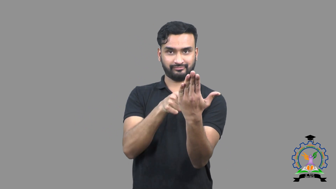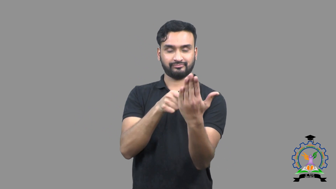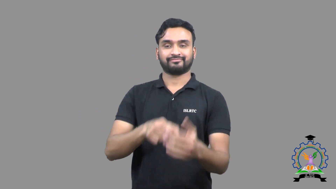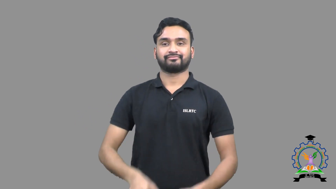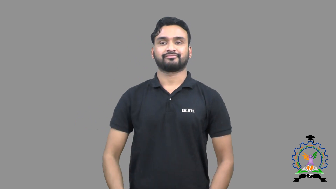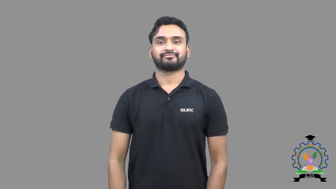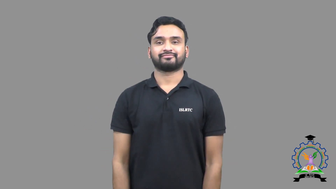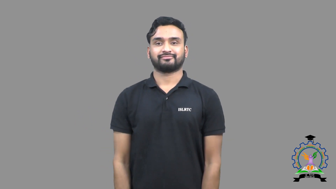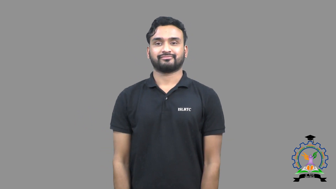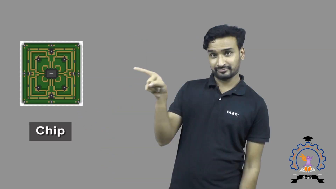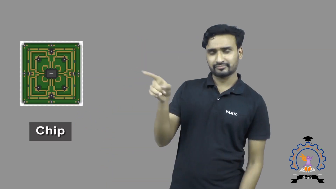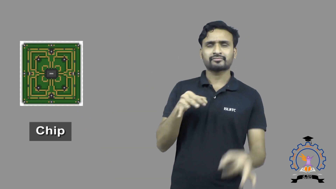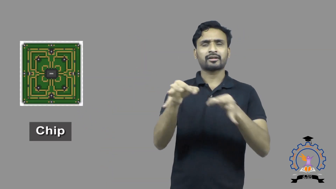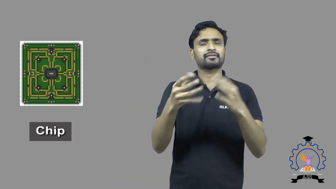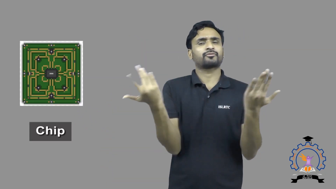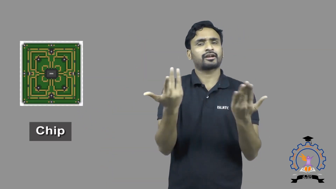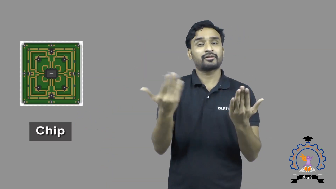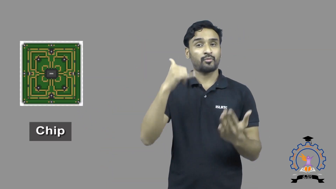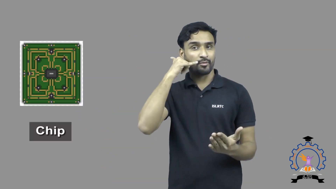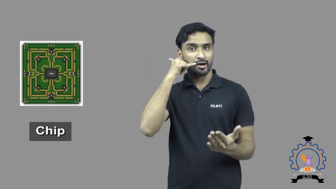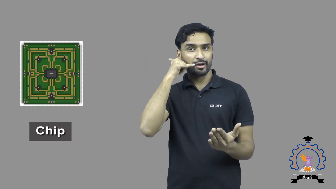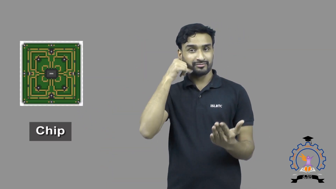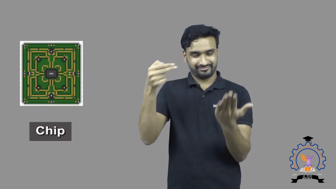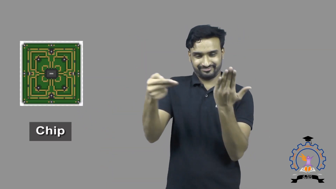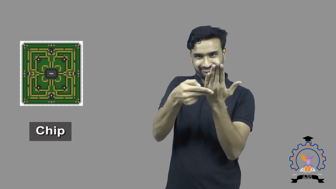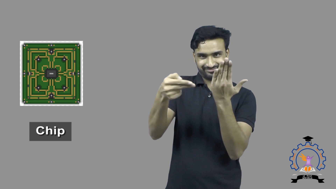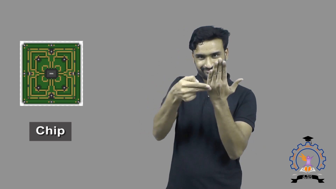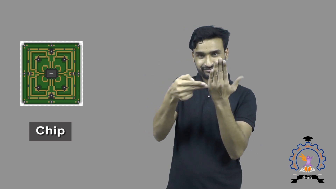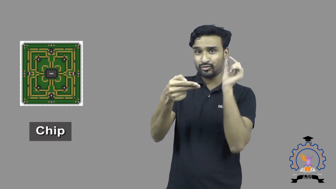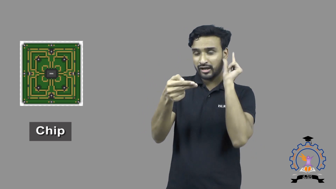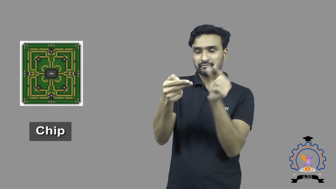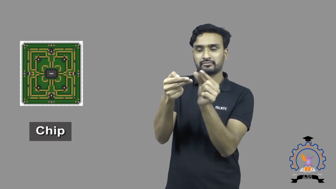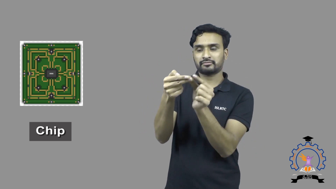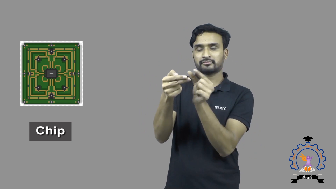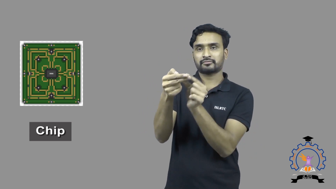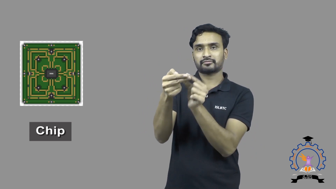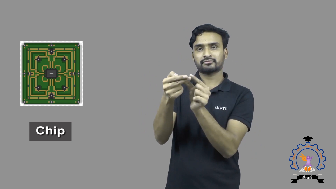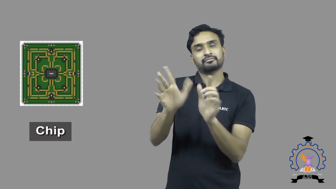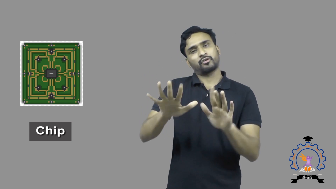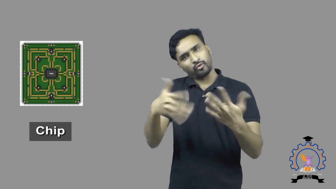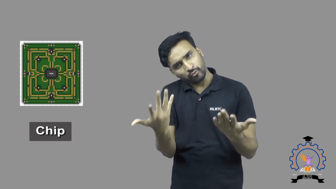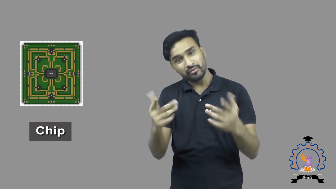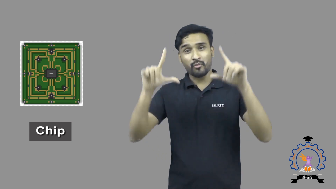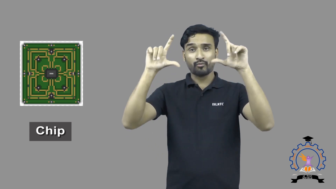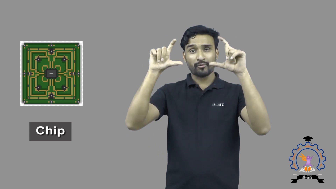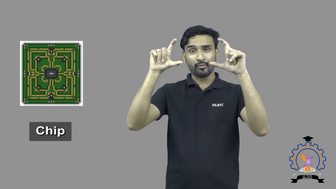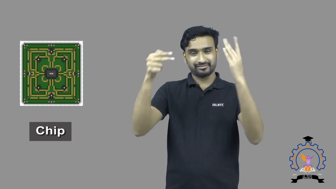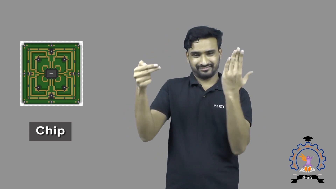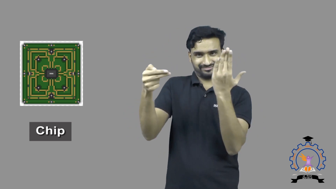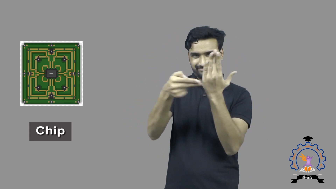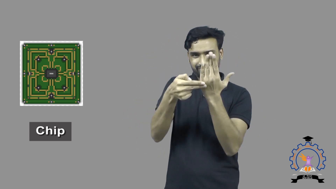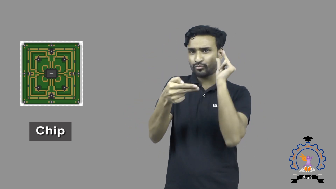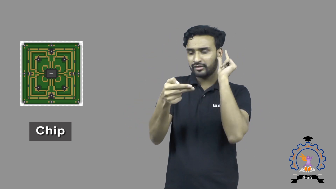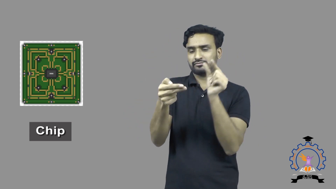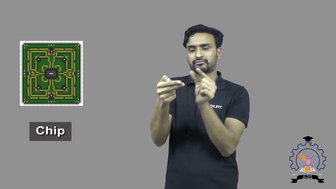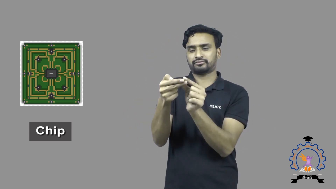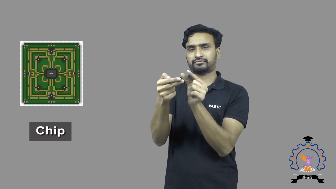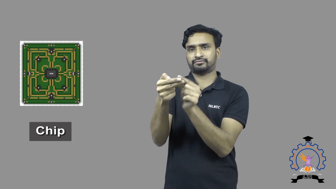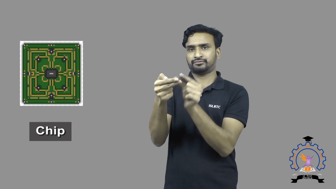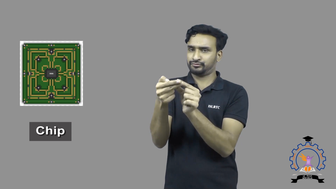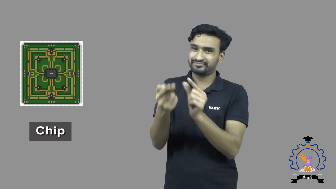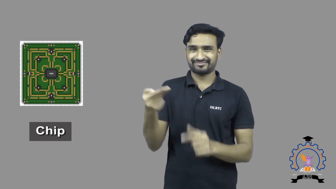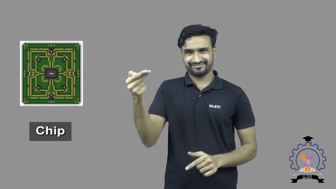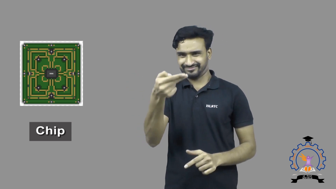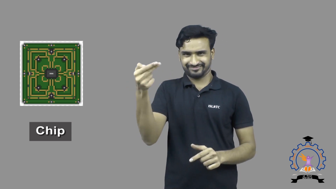Chip